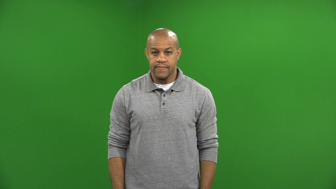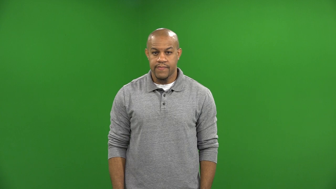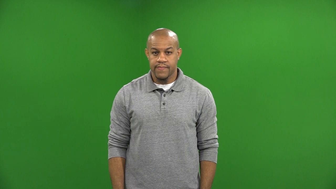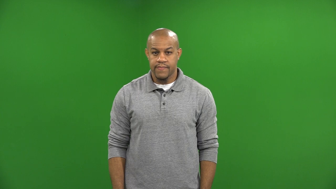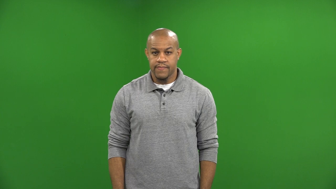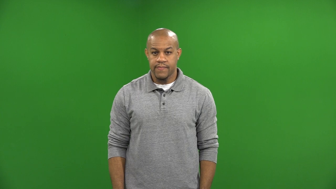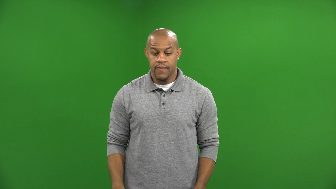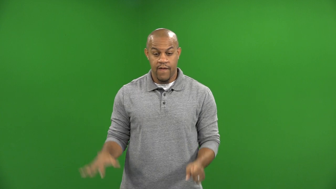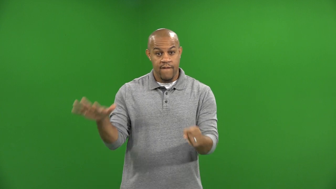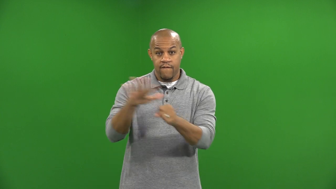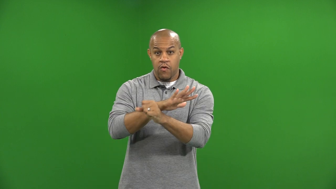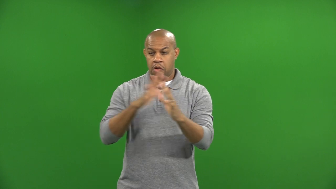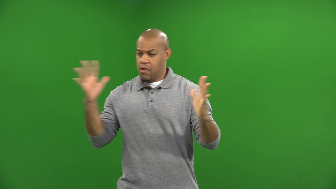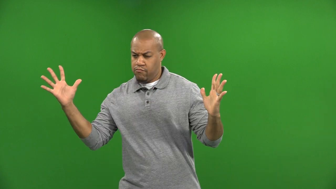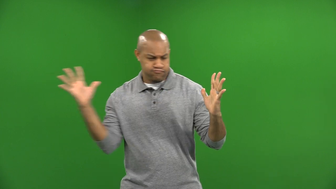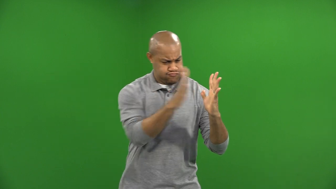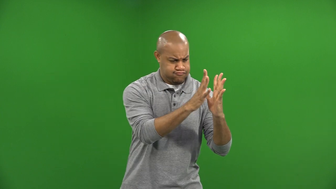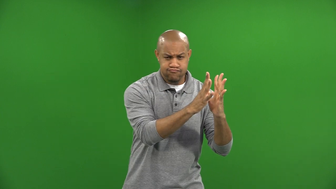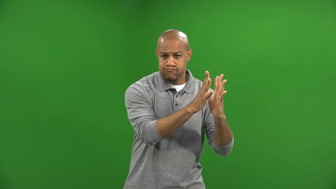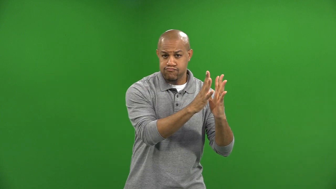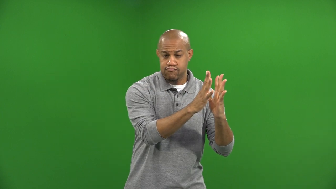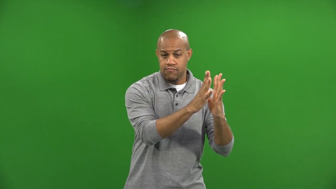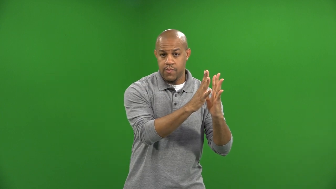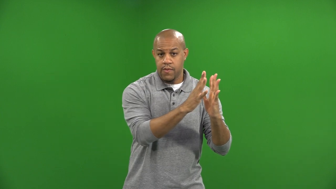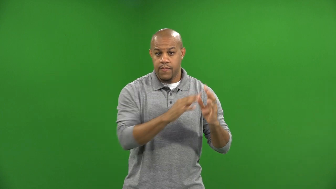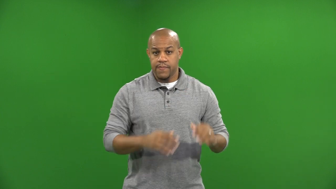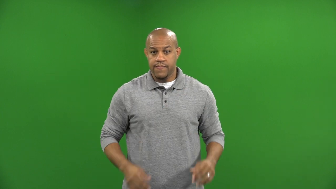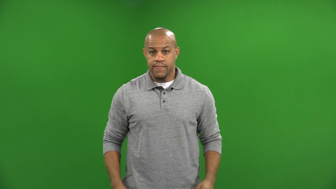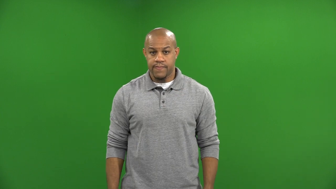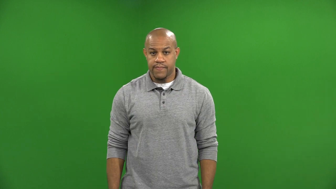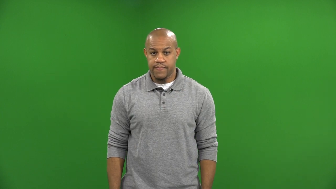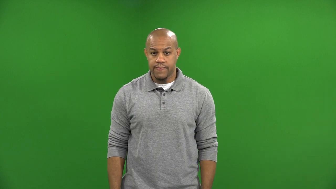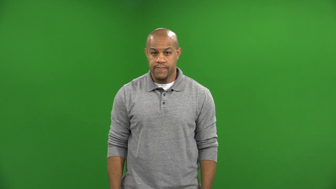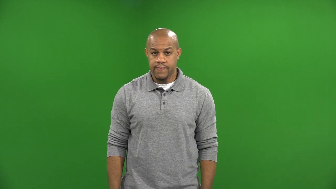Full court press